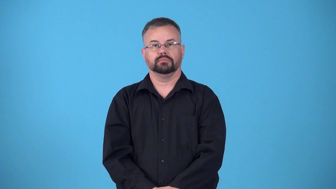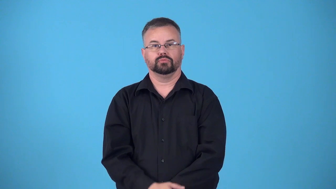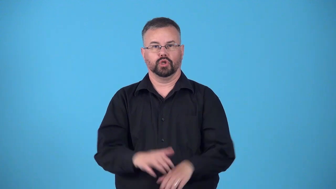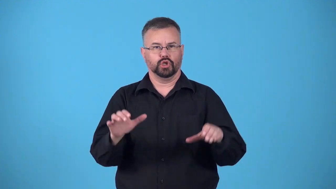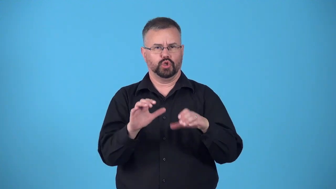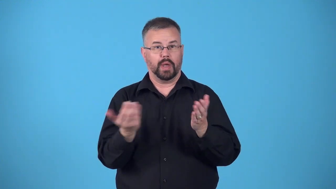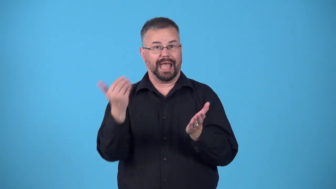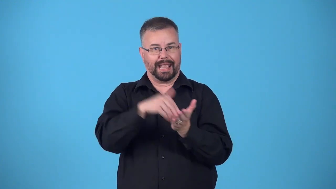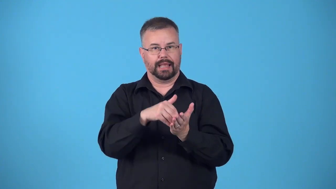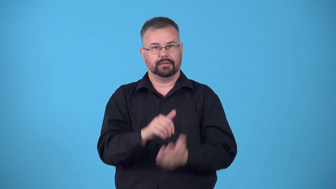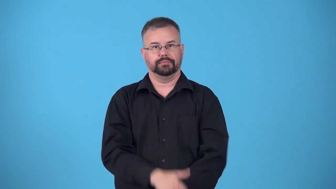redo,retake